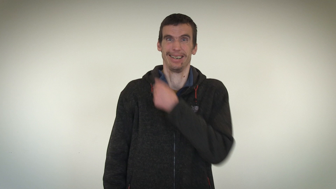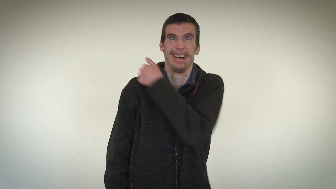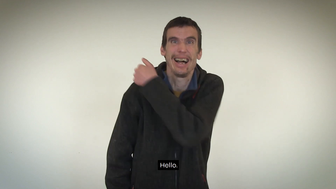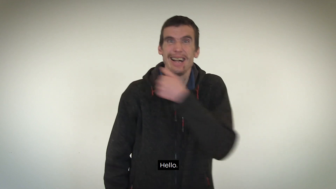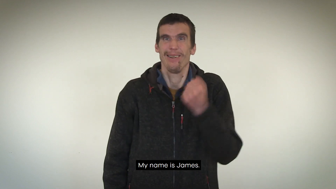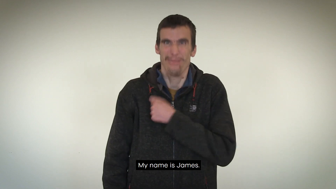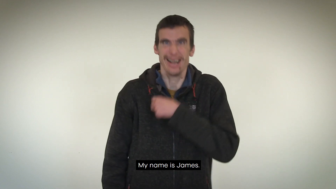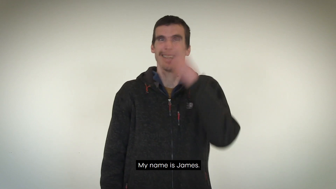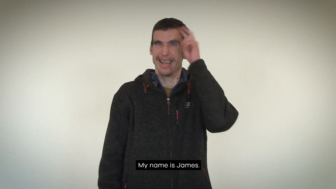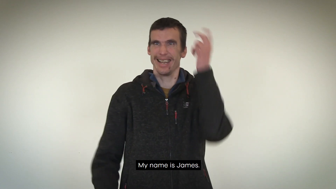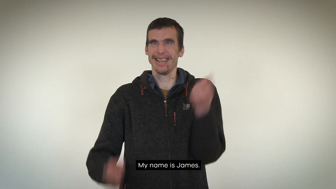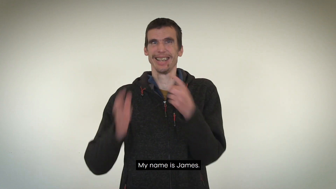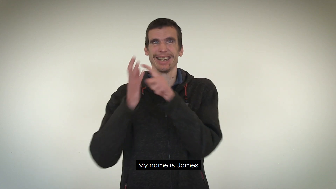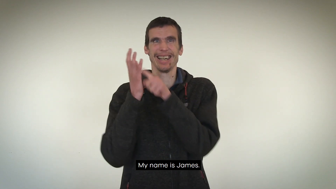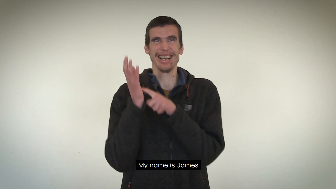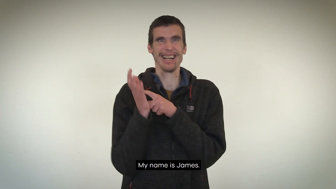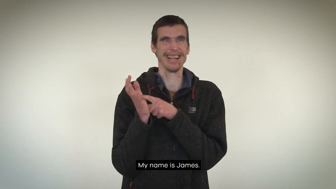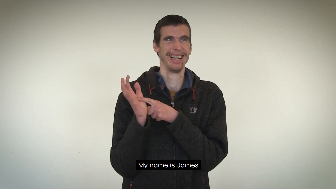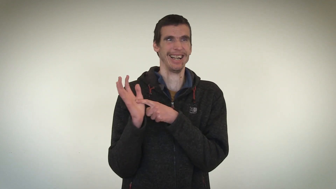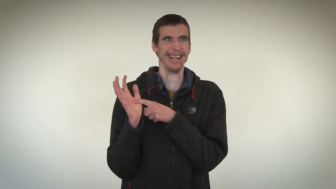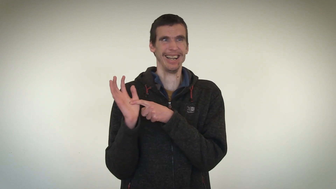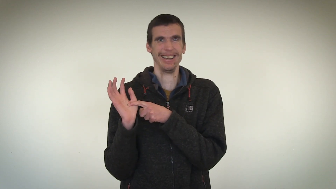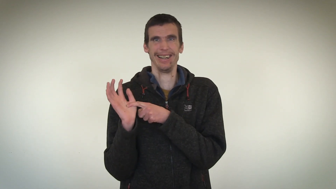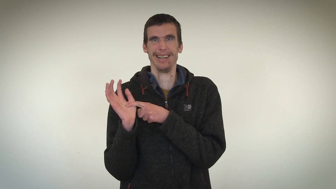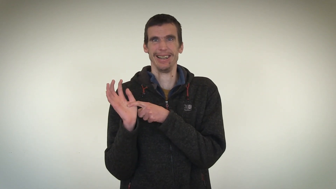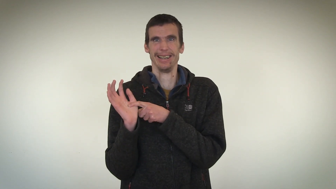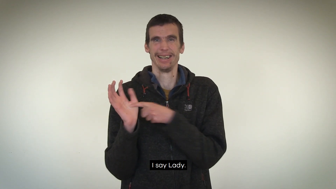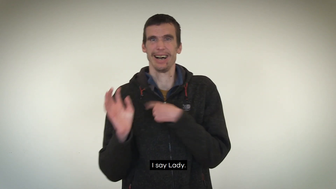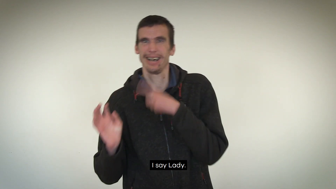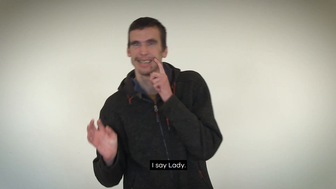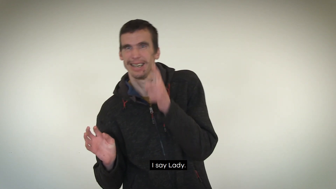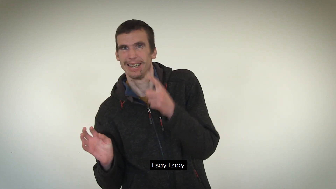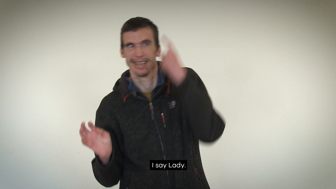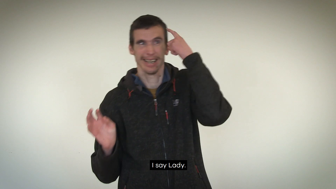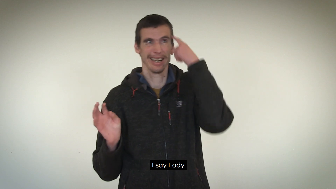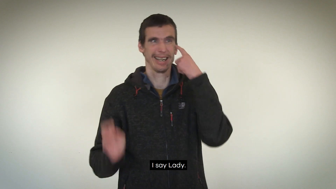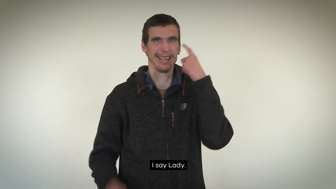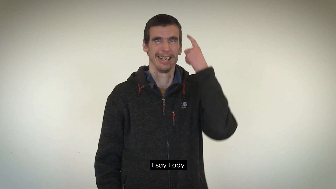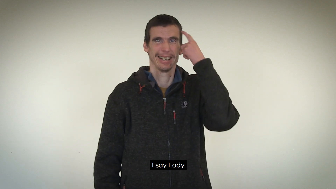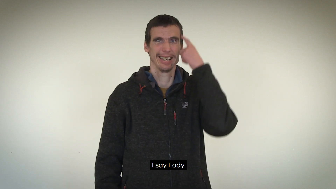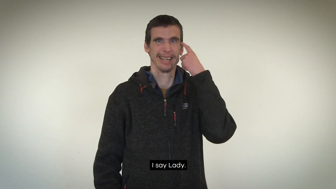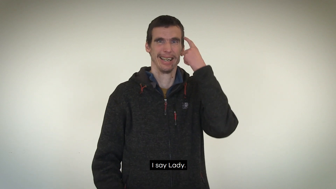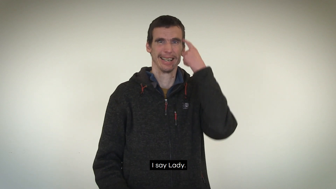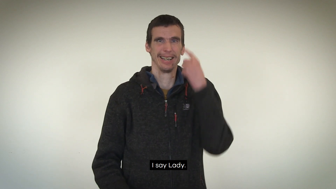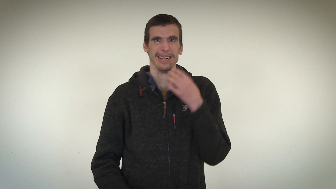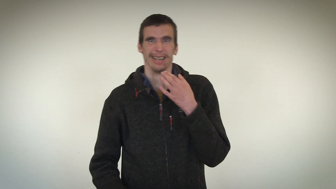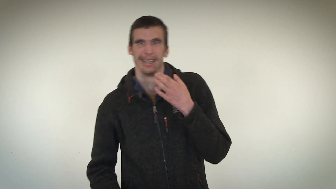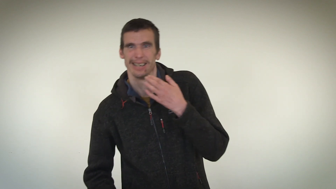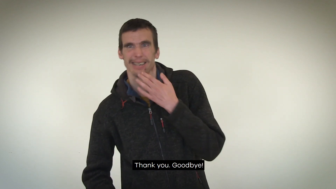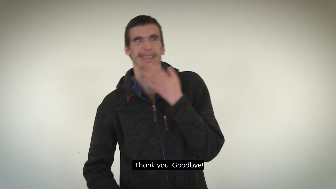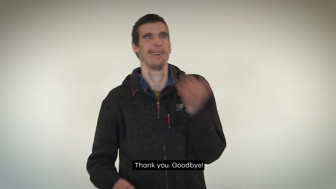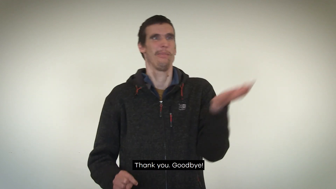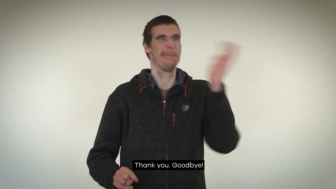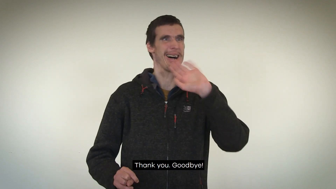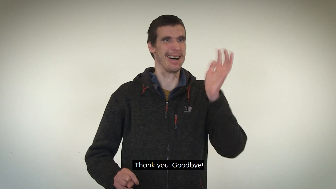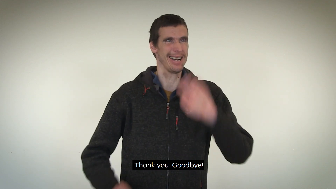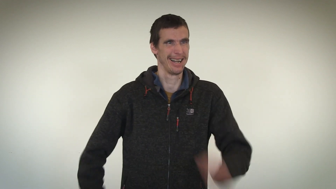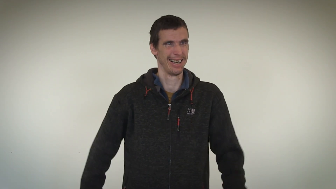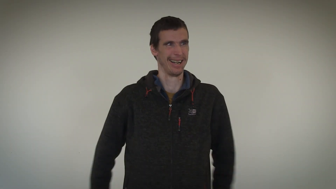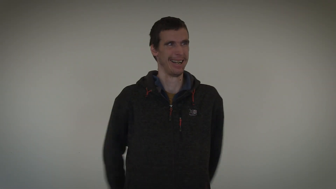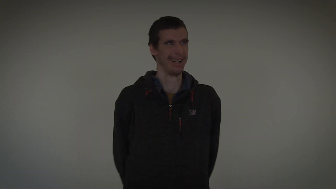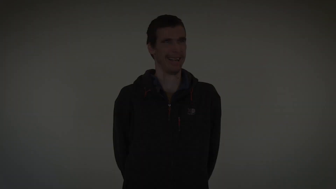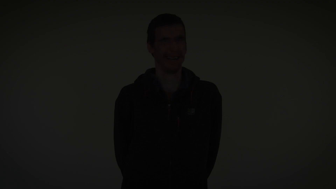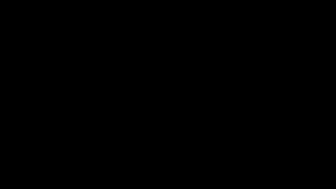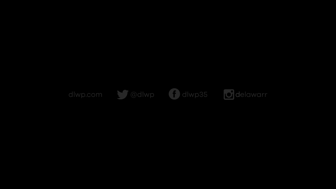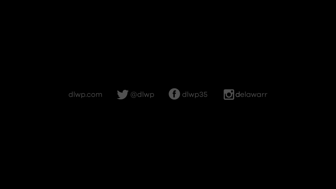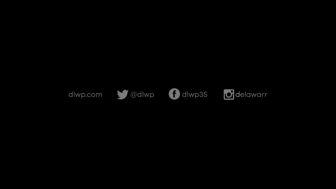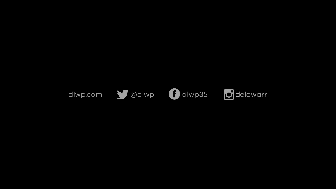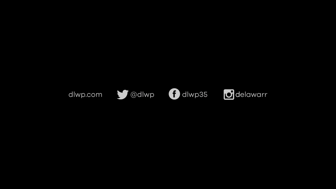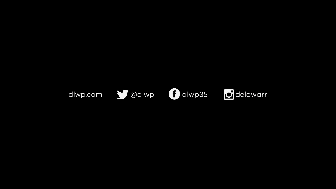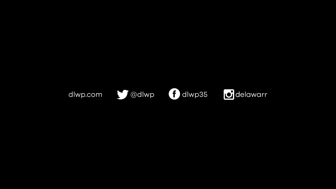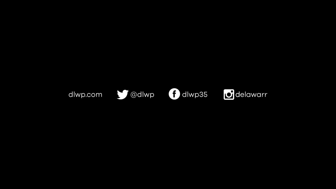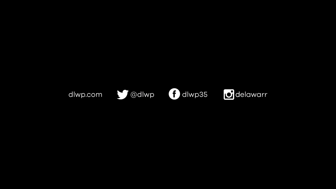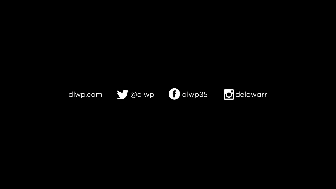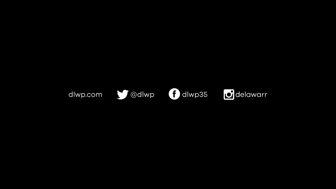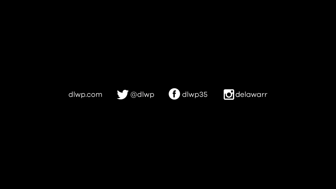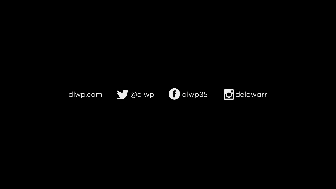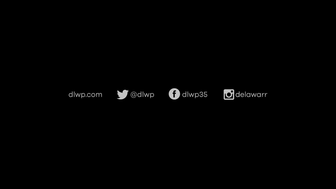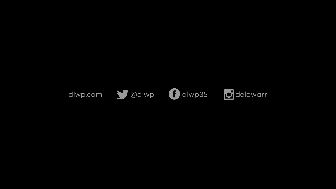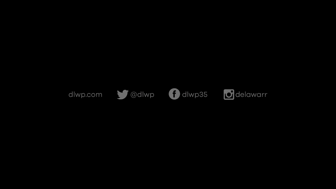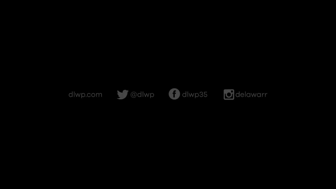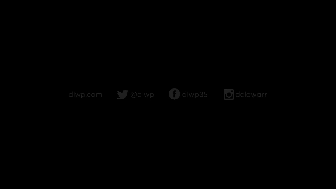Lady